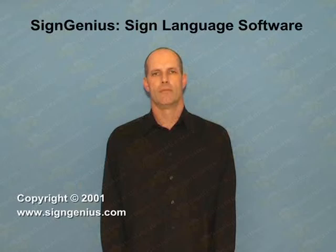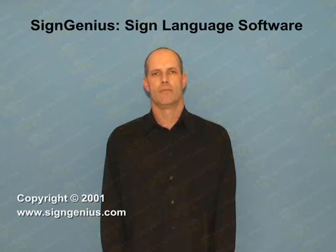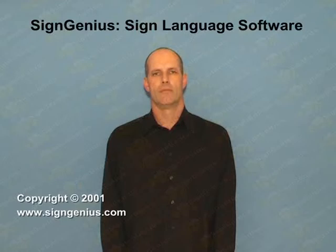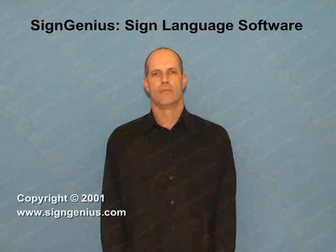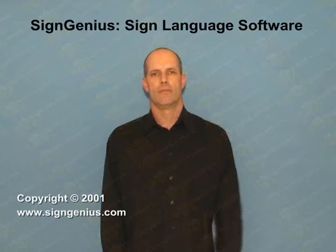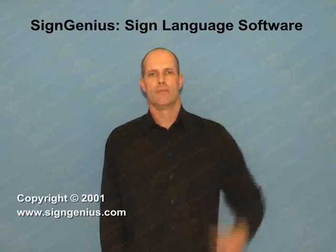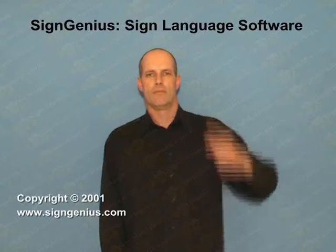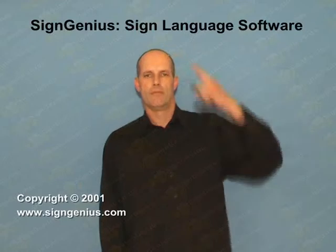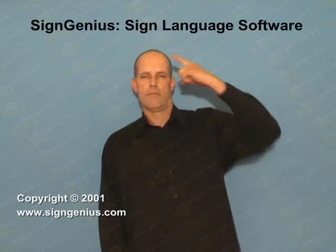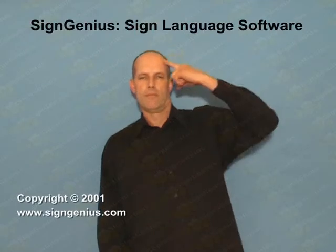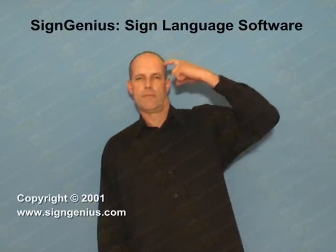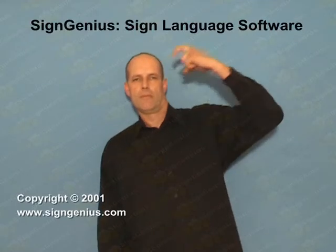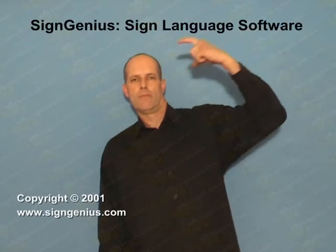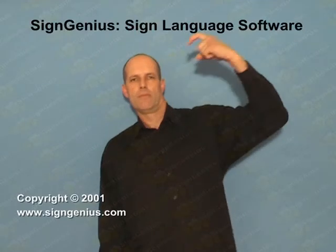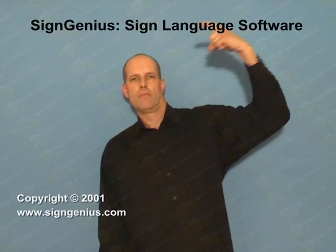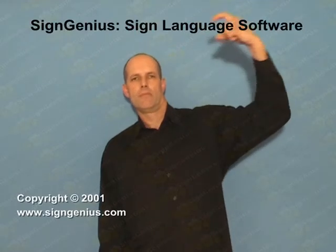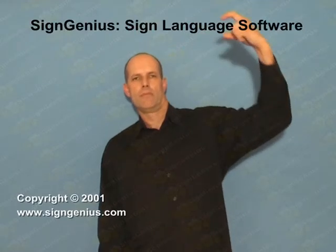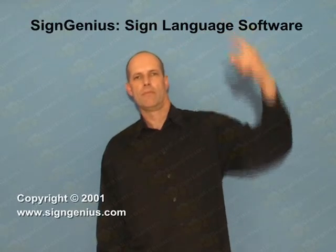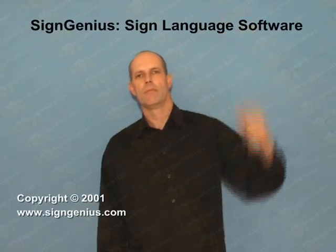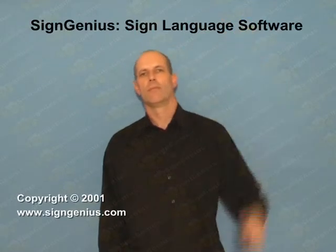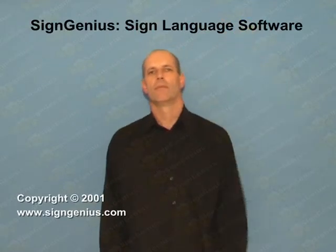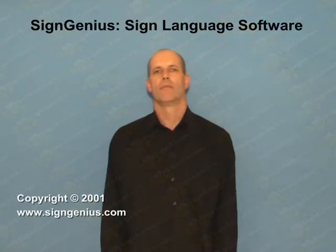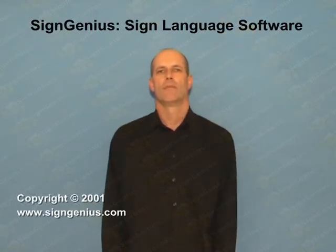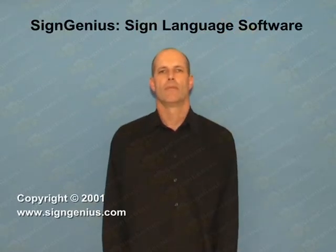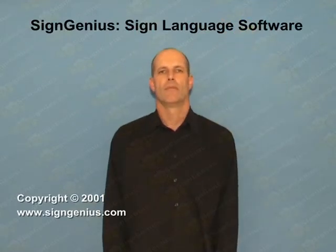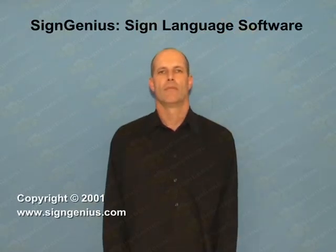DAY DREAM